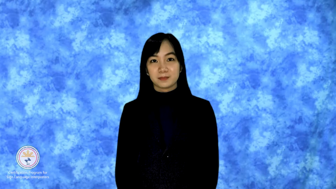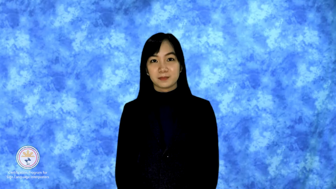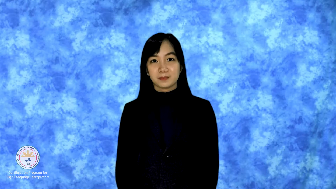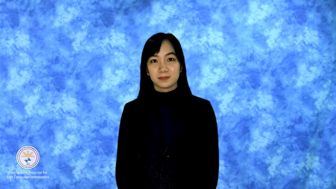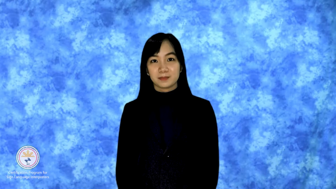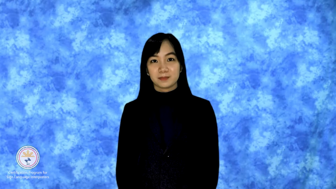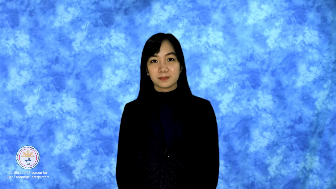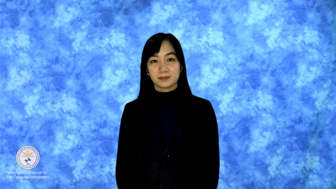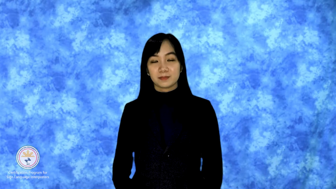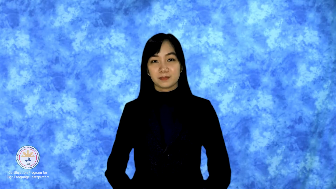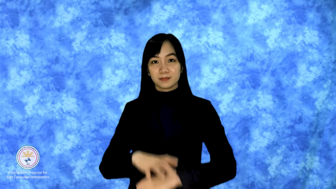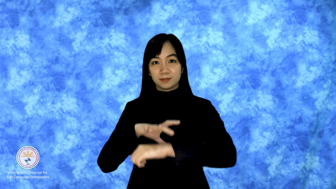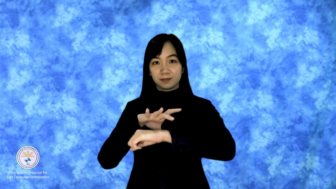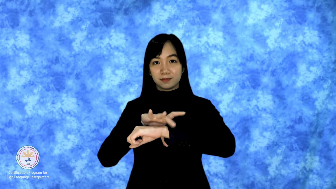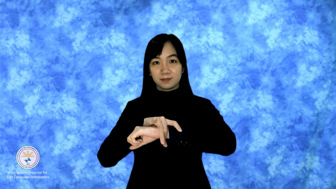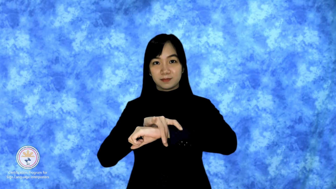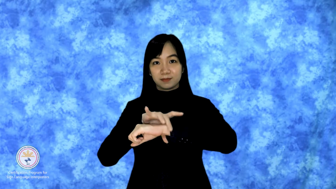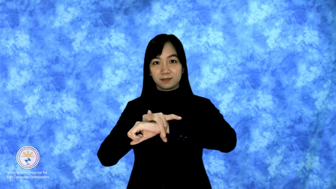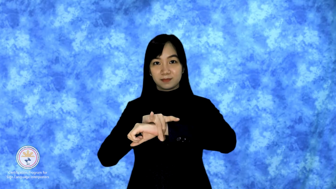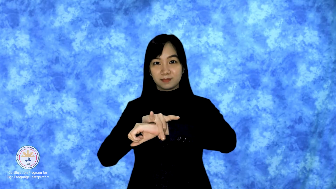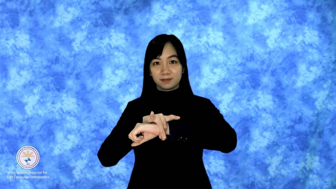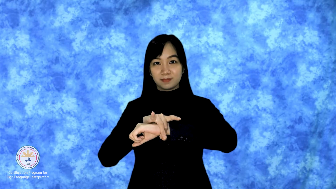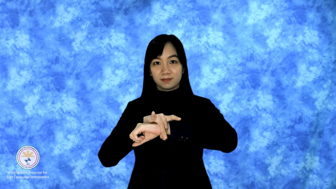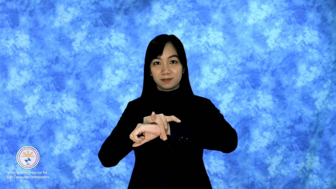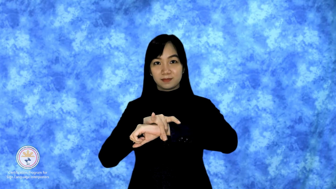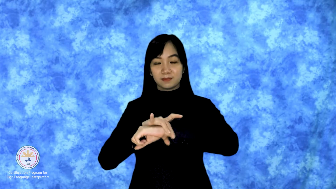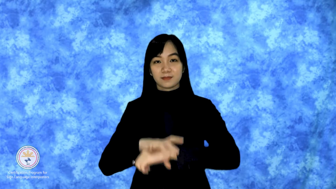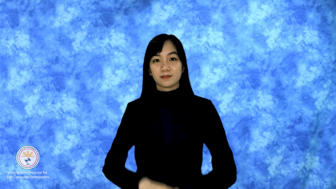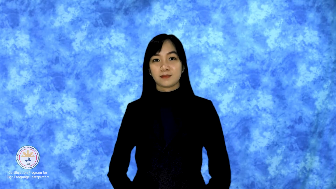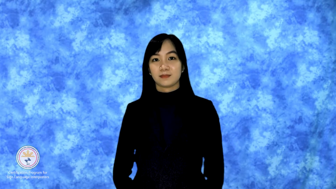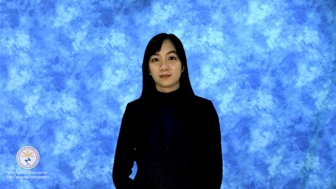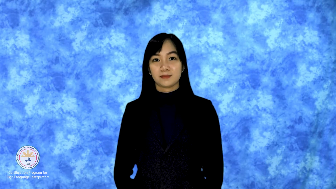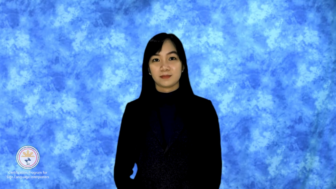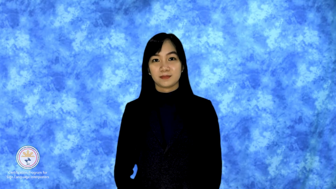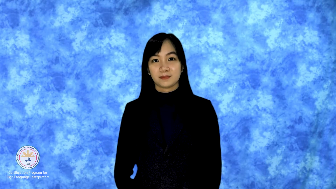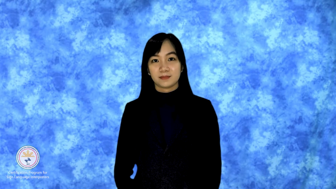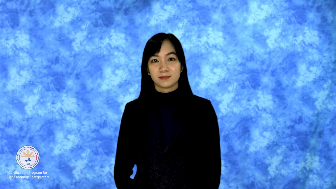Bracelet